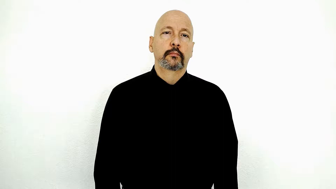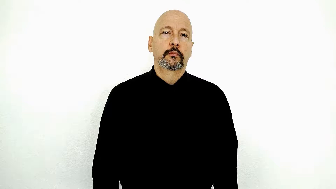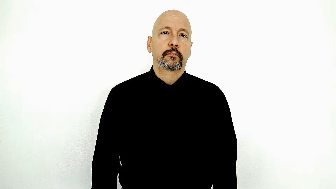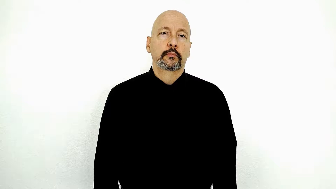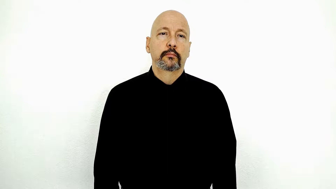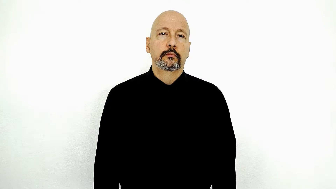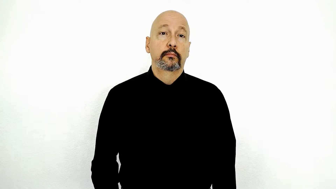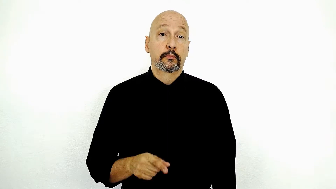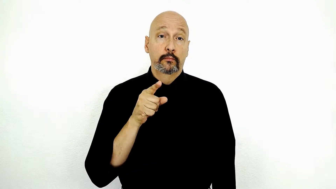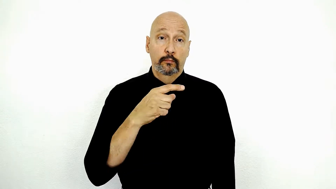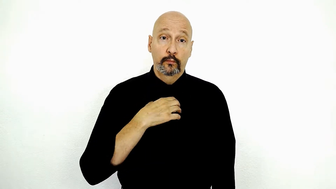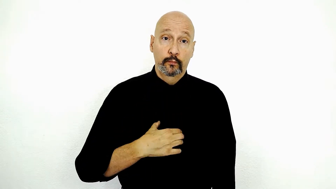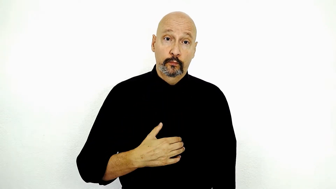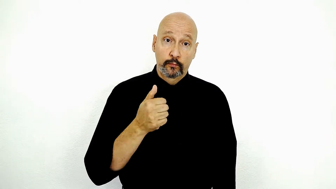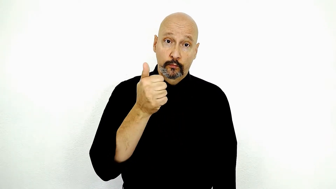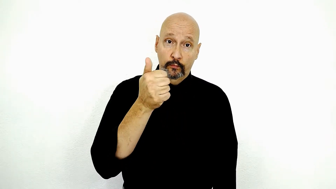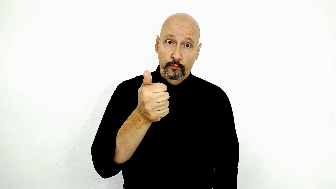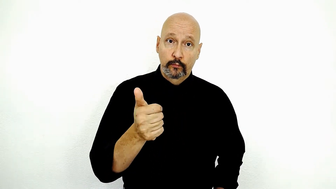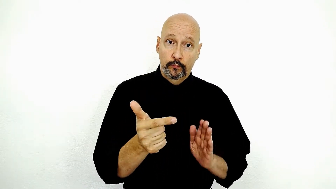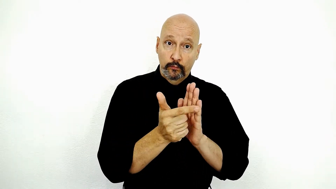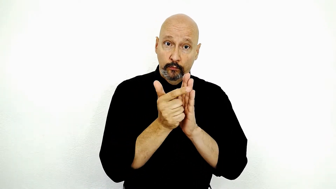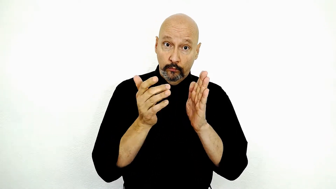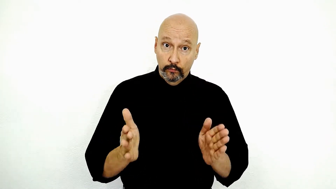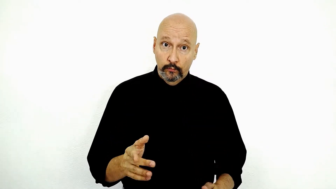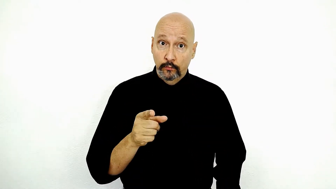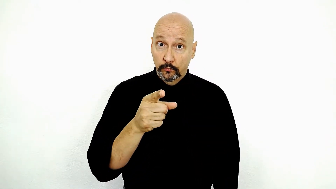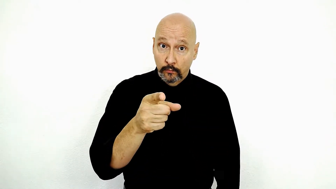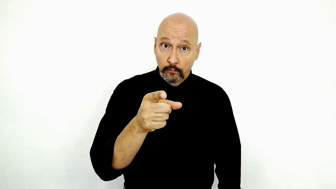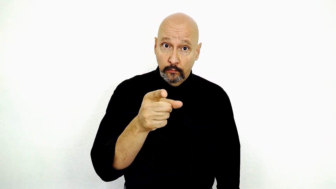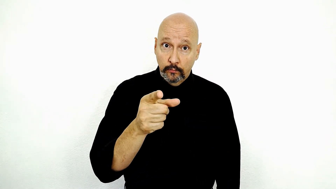YOU WISH your-SELF LAWYER YOU-[version]